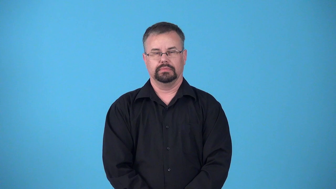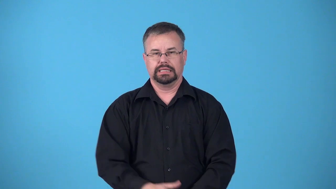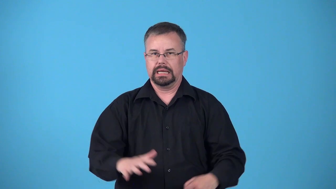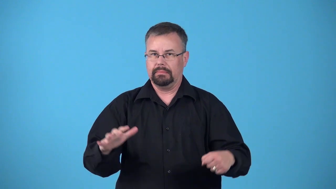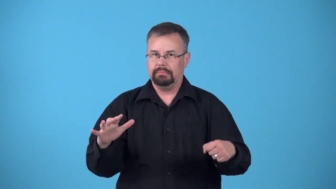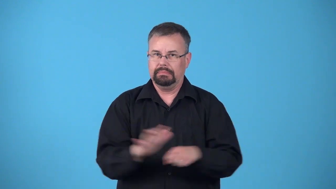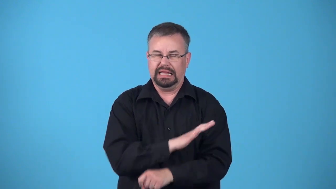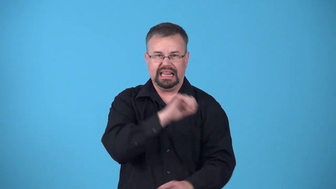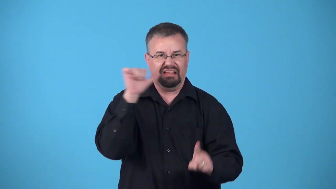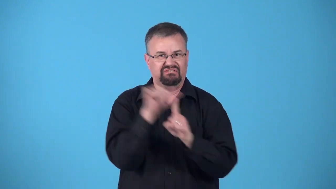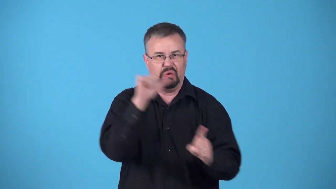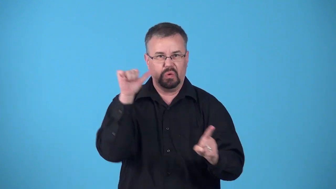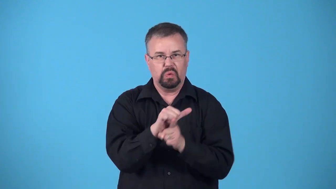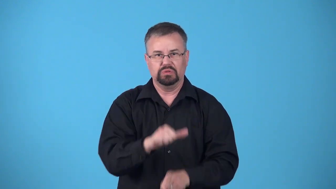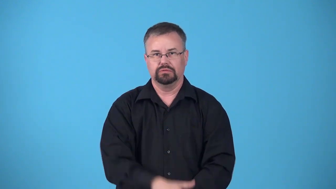hook, line and sinker